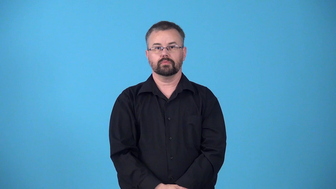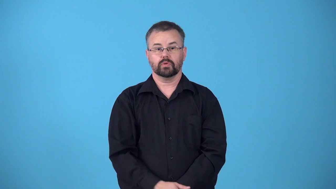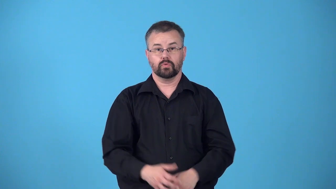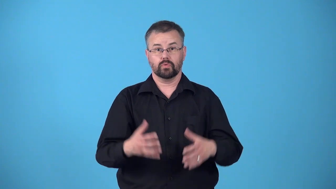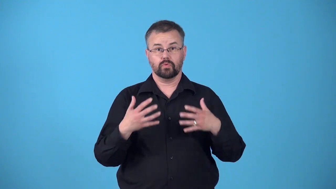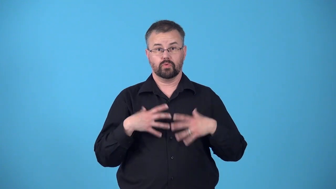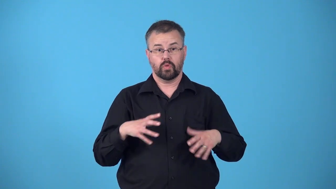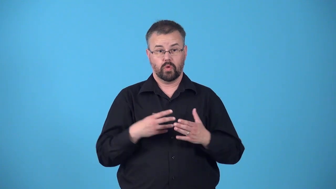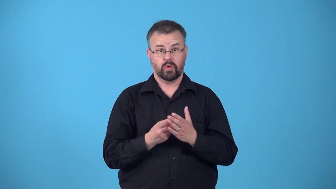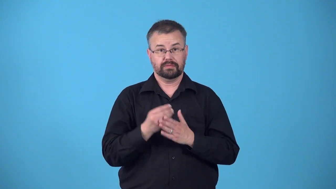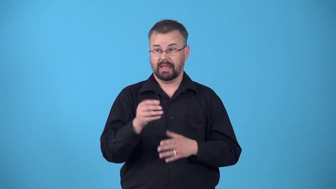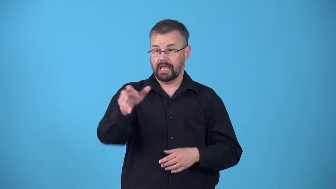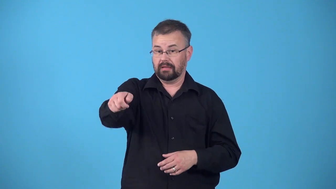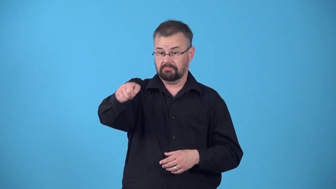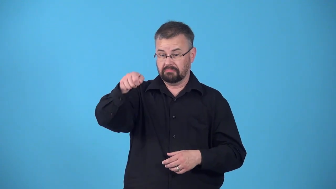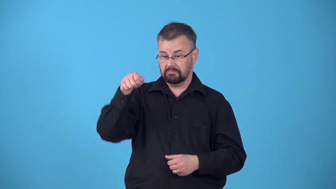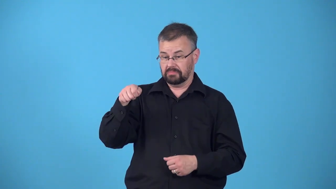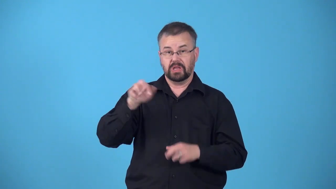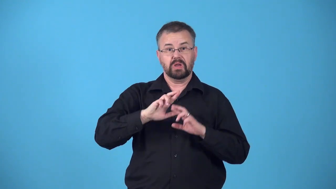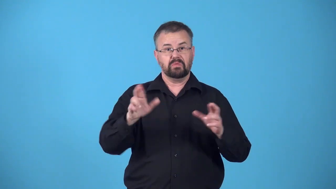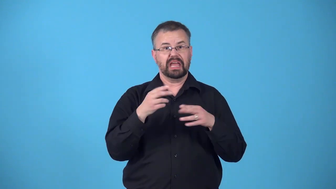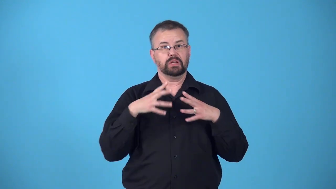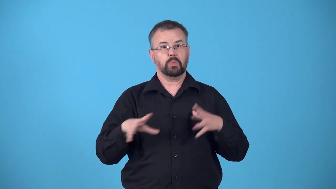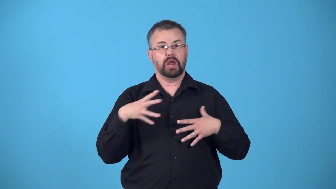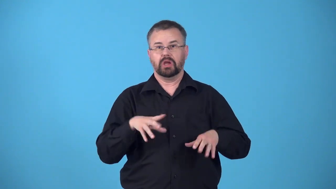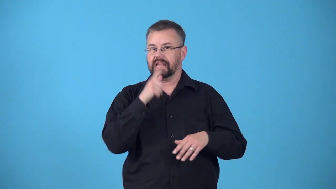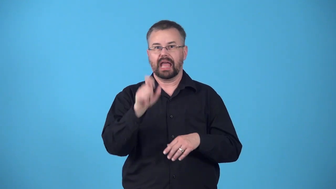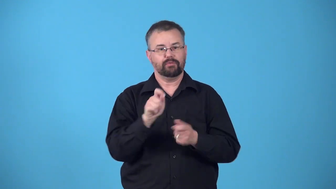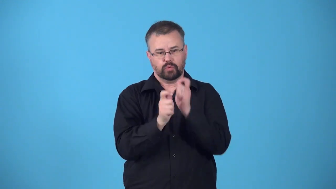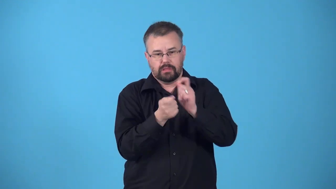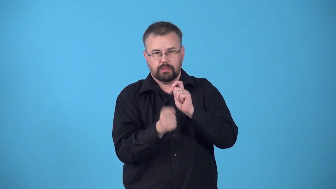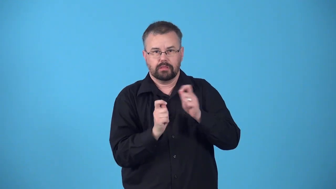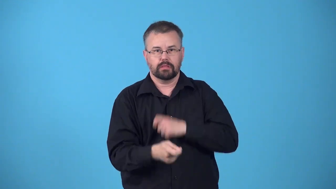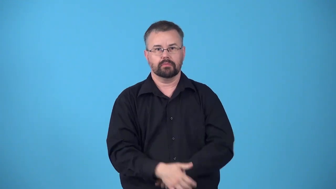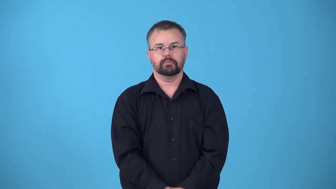readytowear